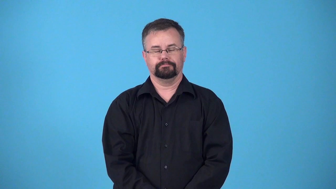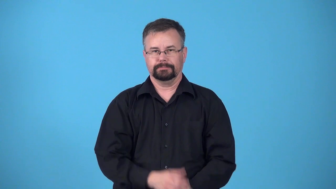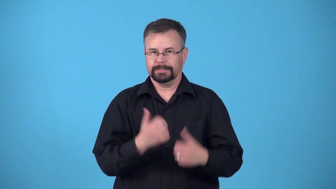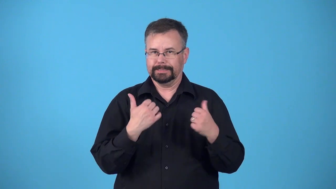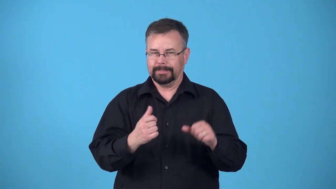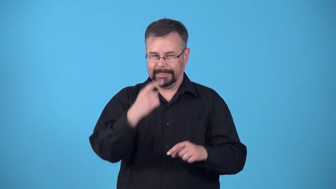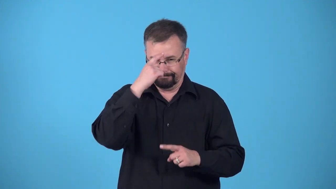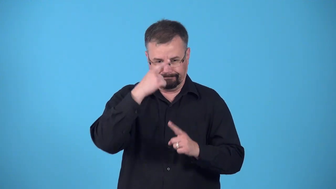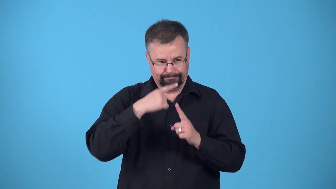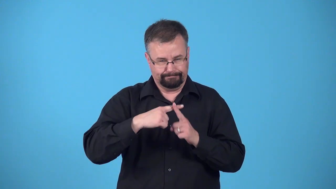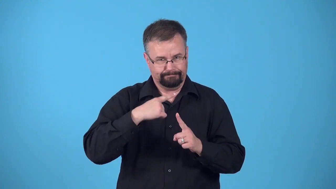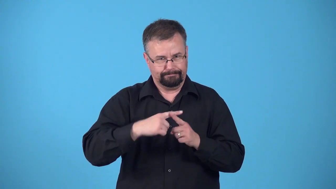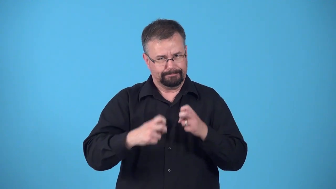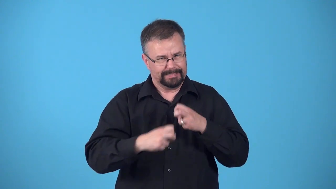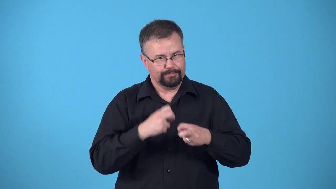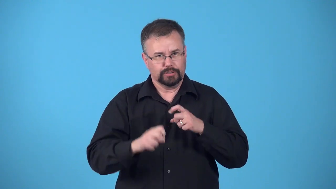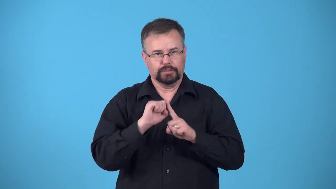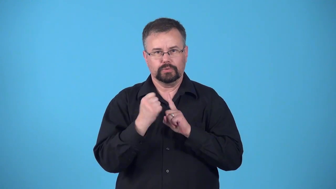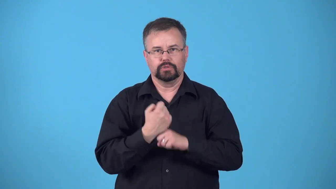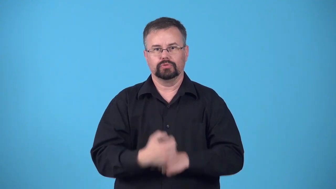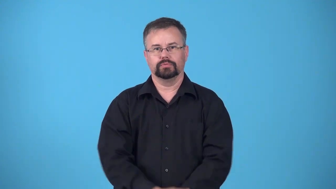whistling past the graveyard